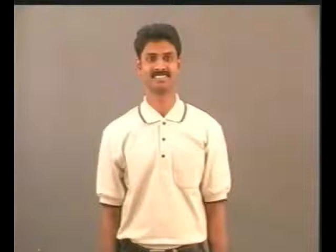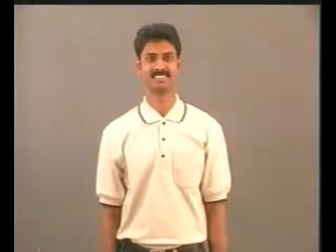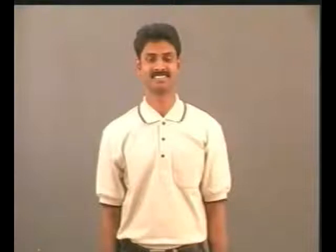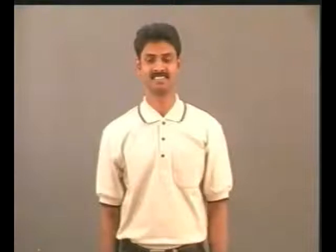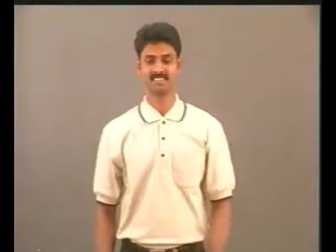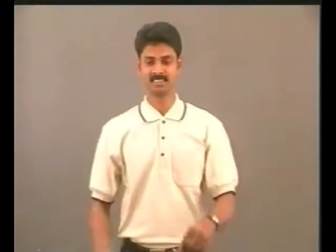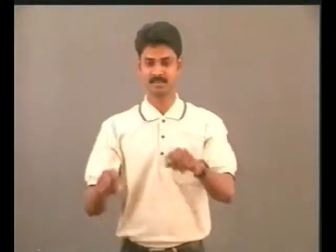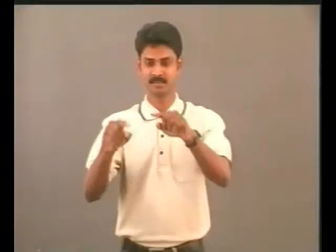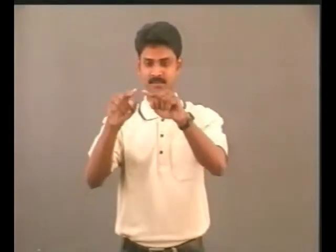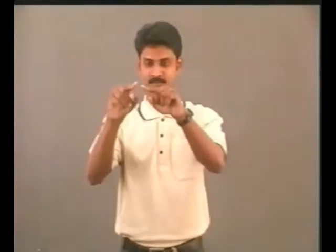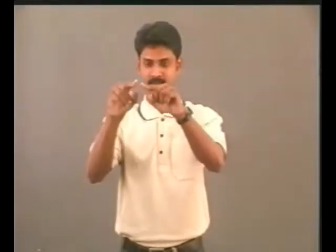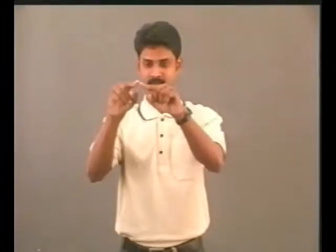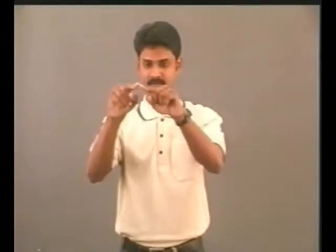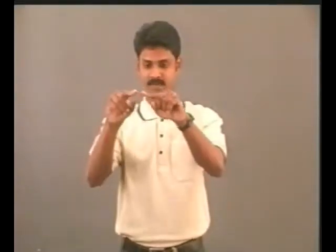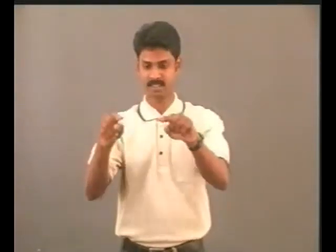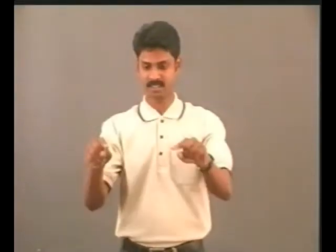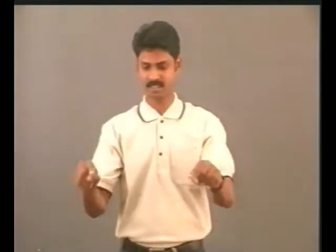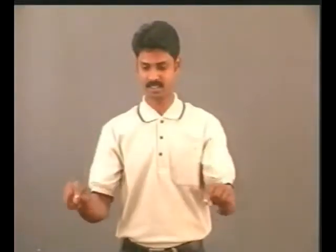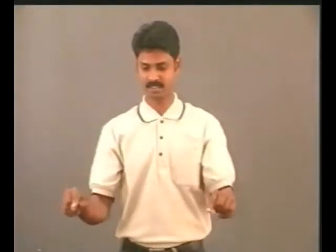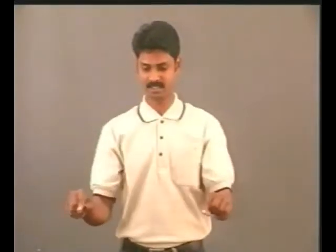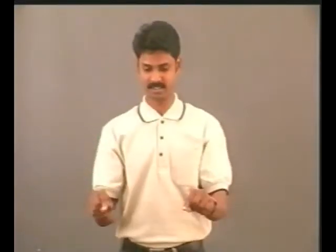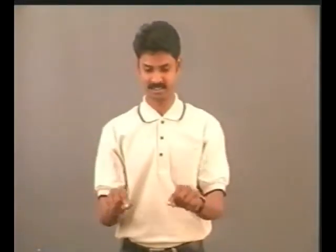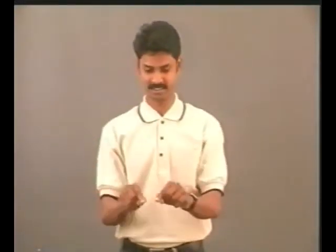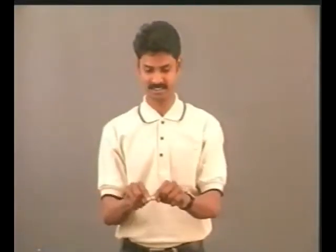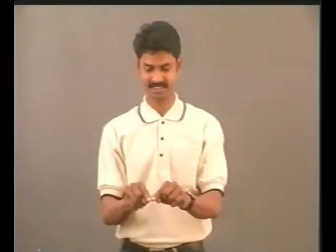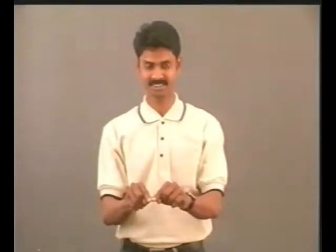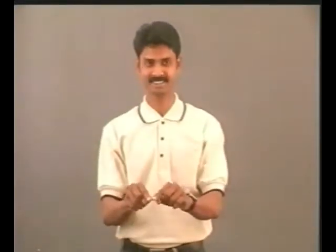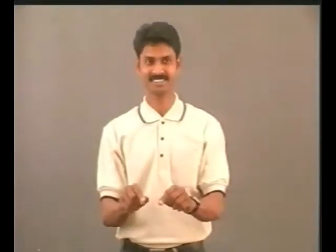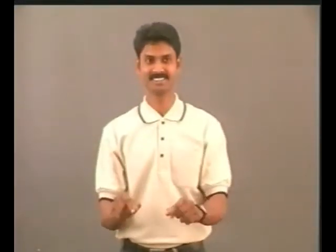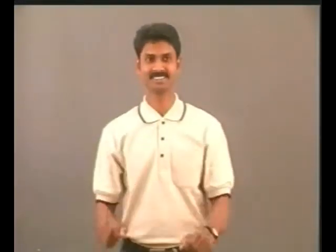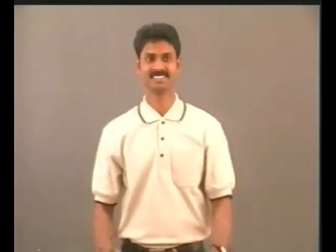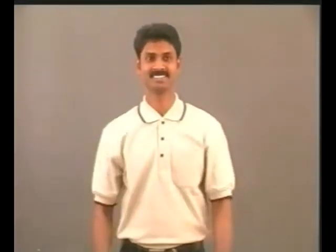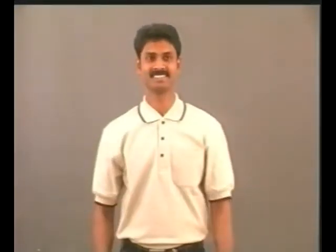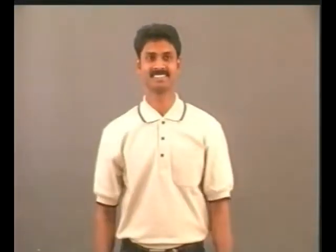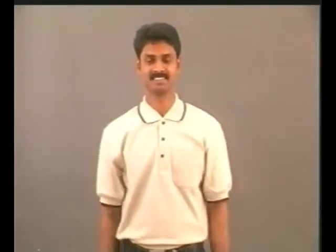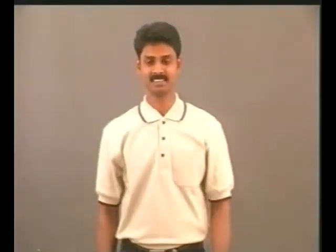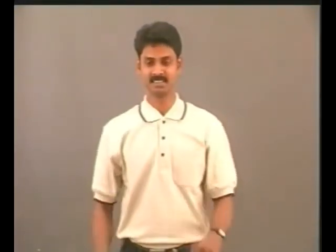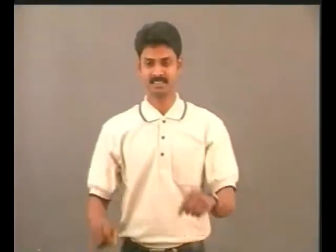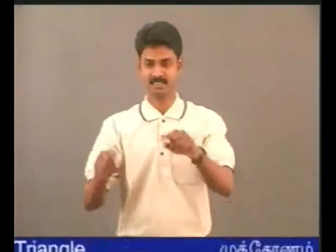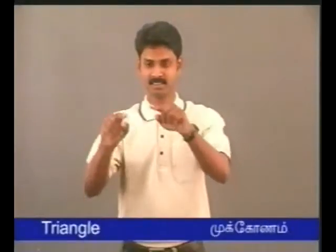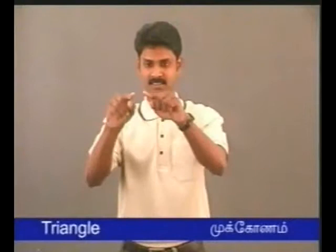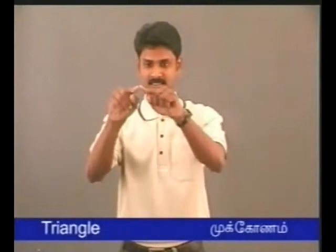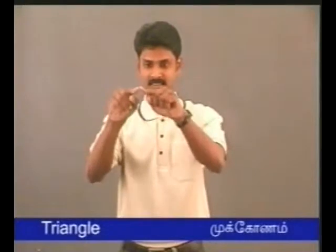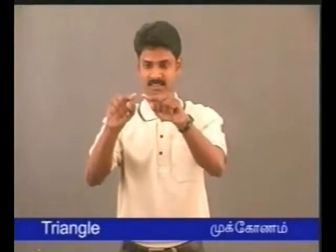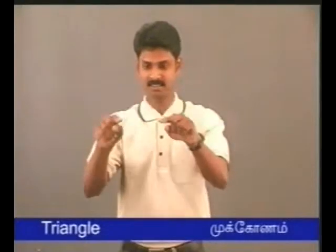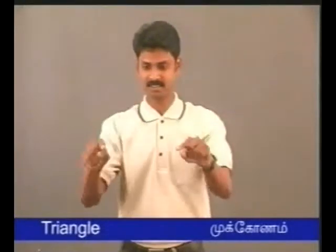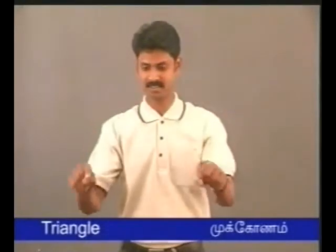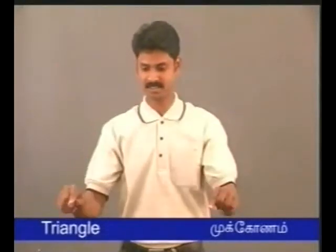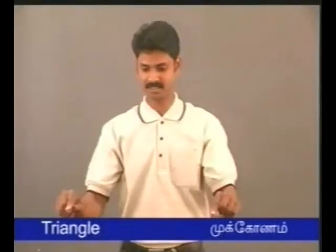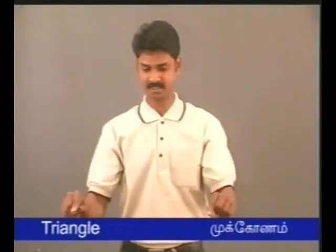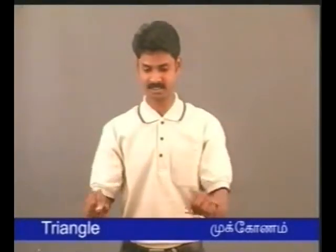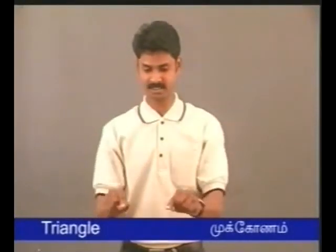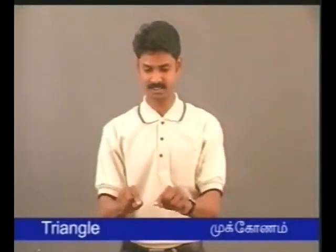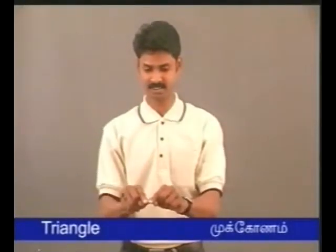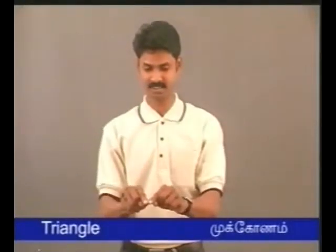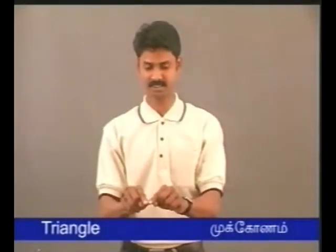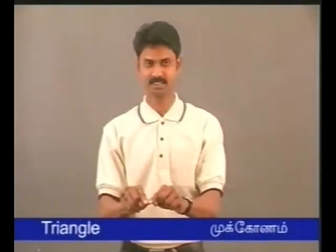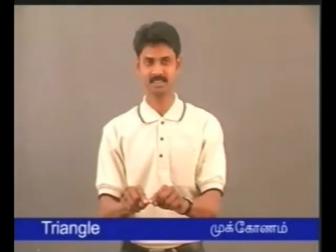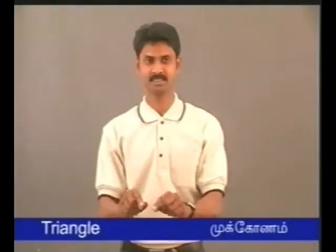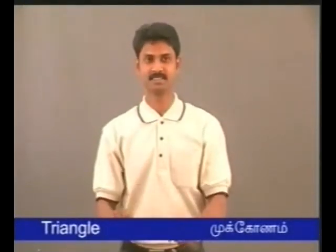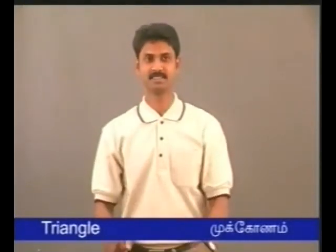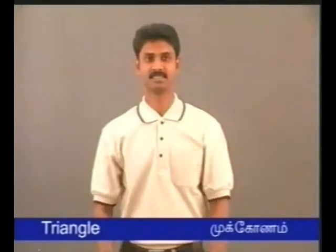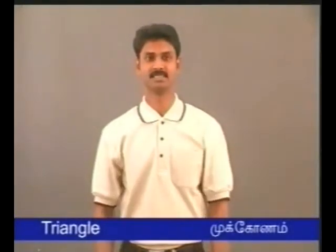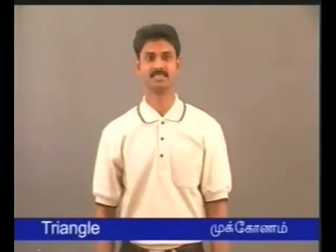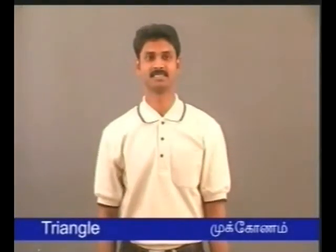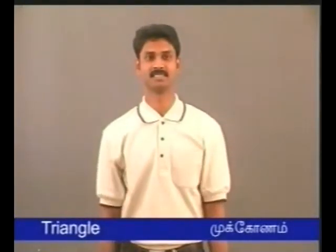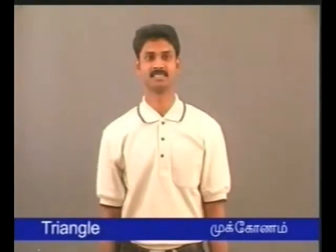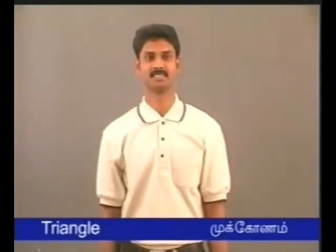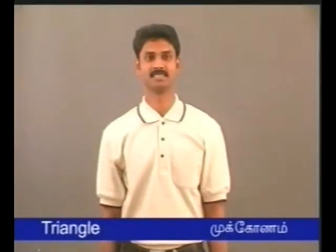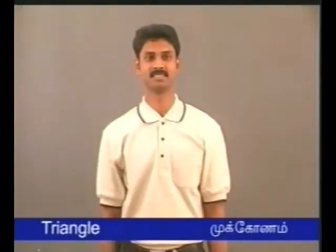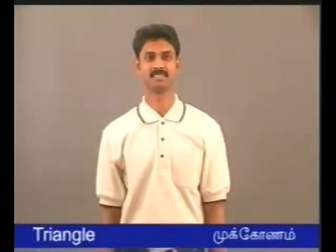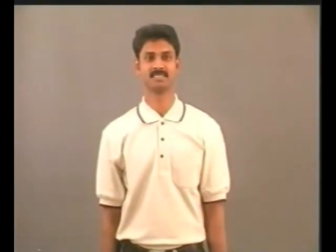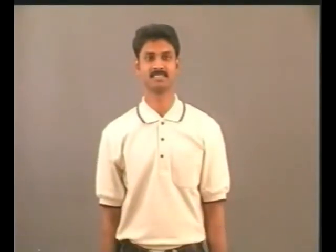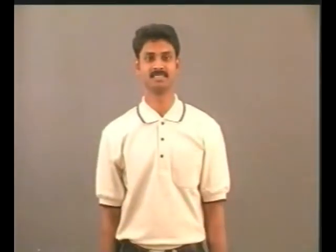triangle